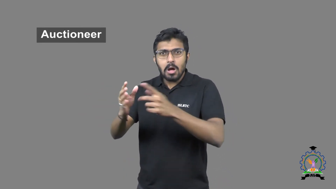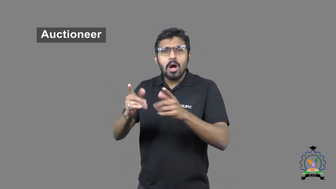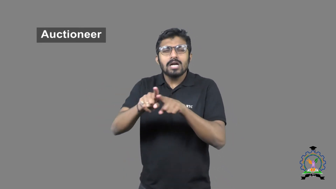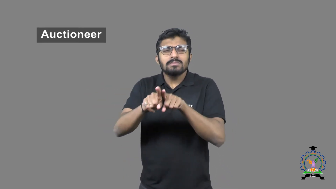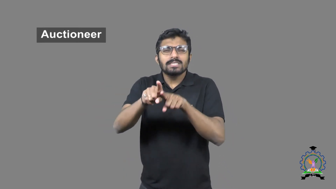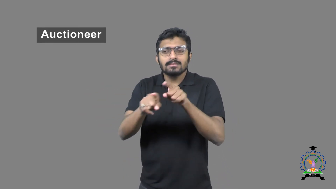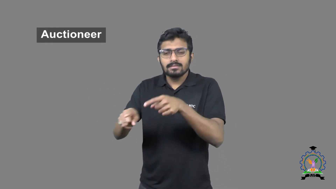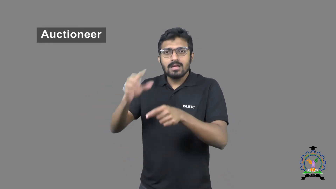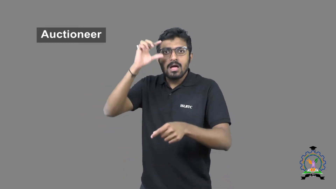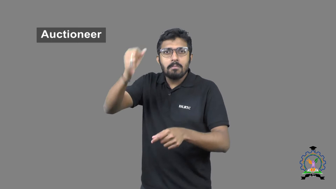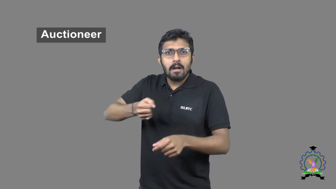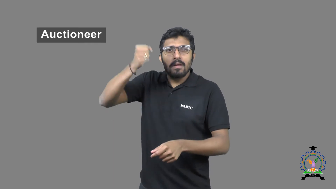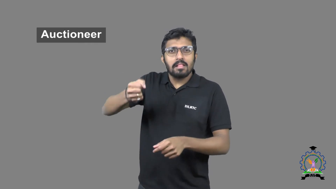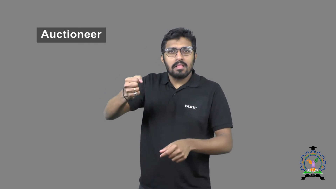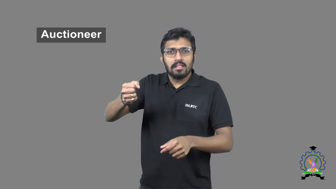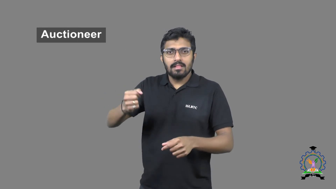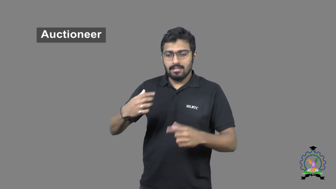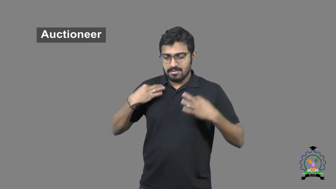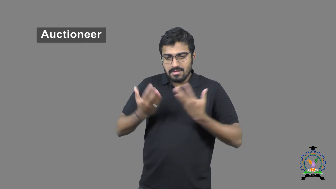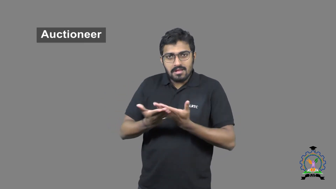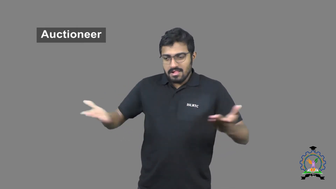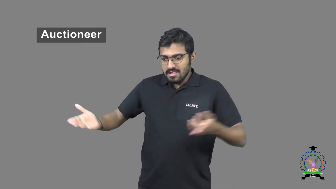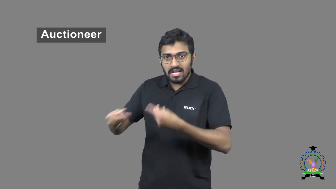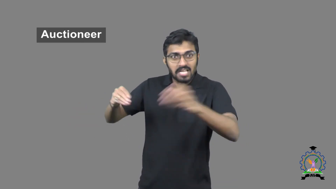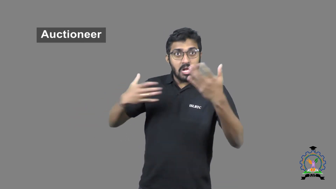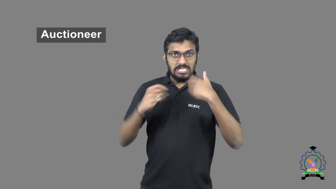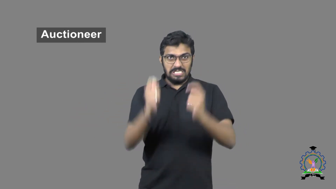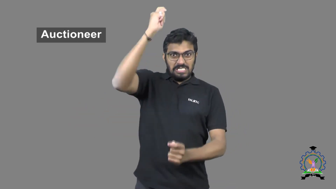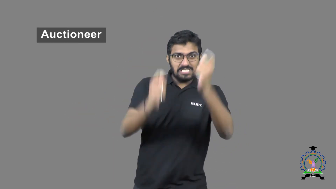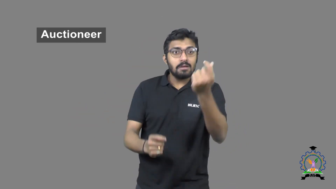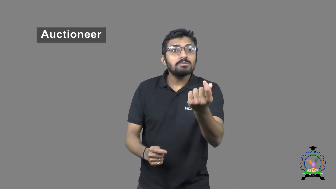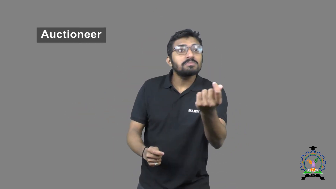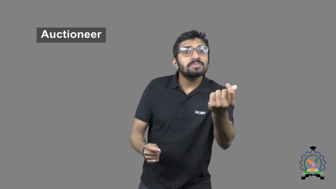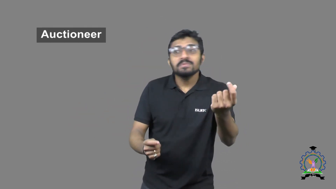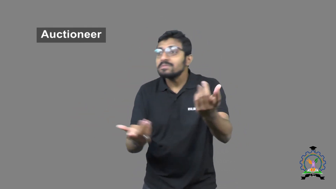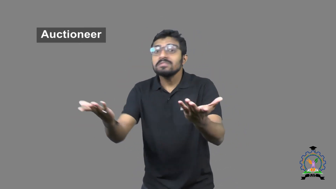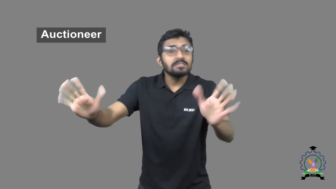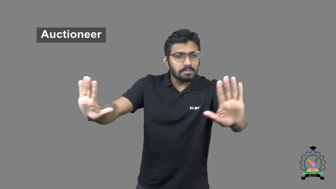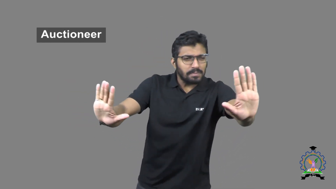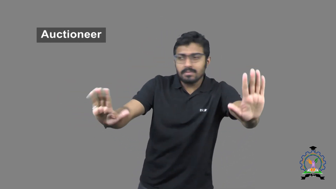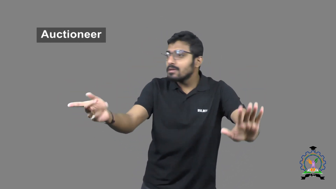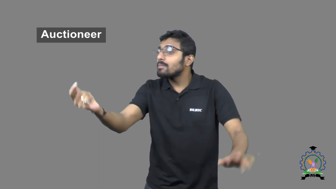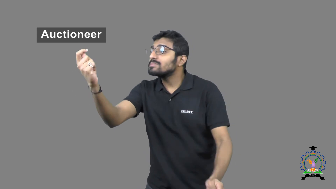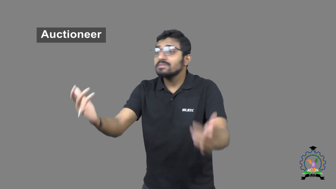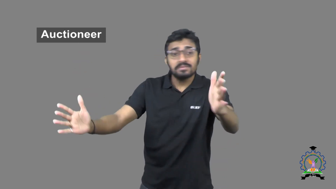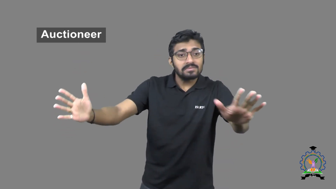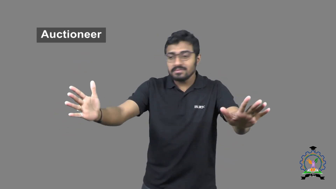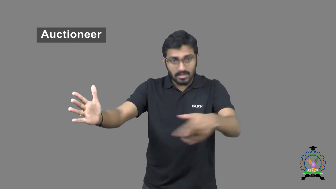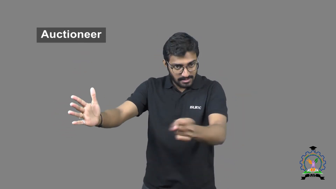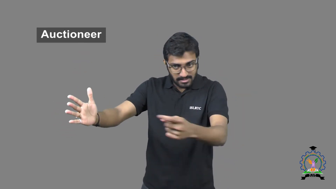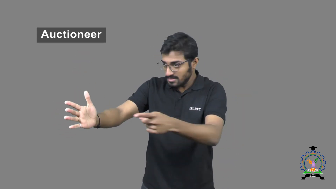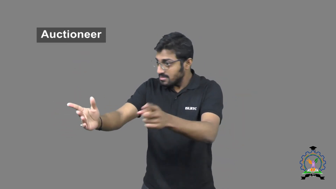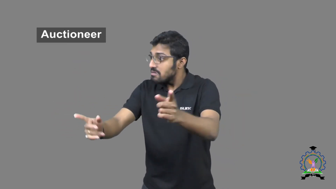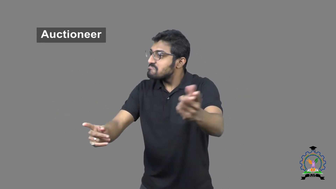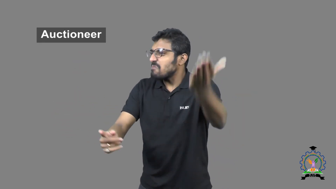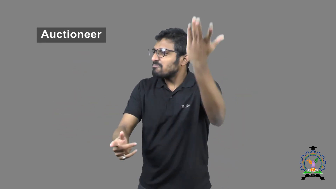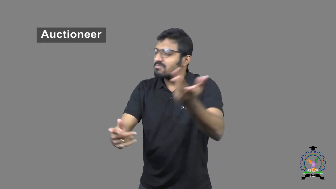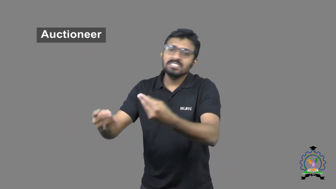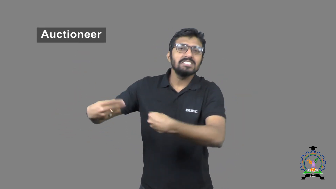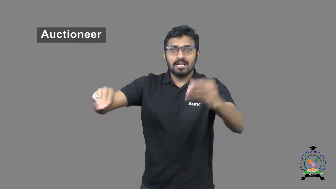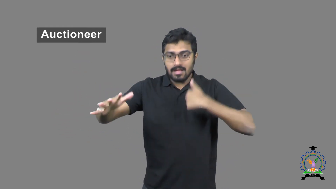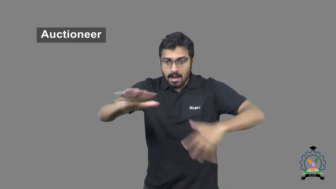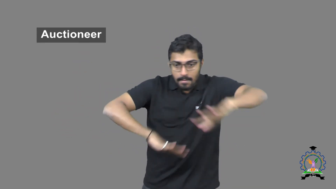Auctioneer